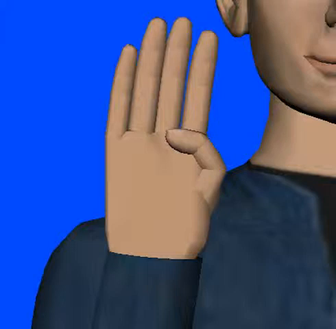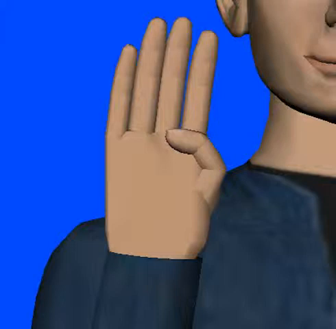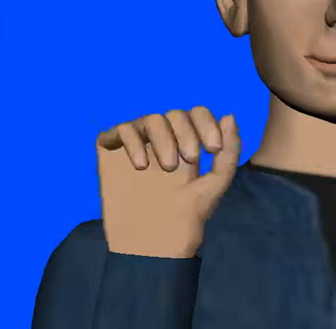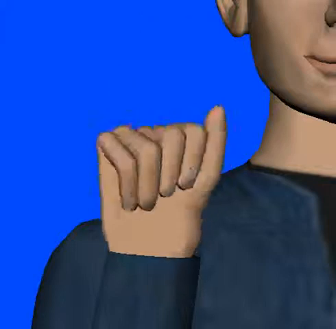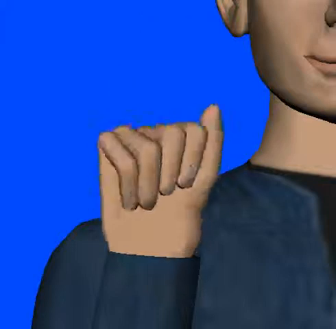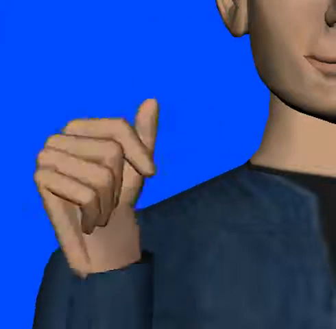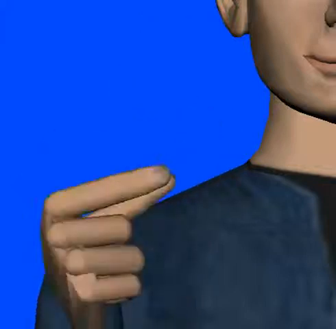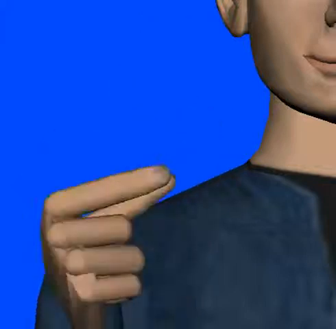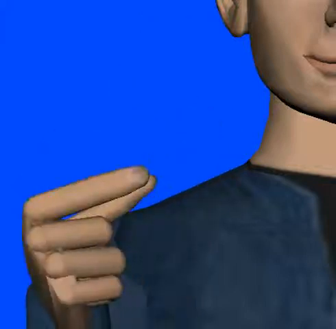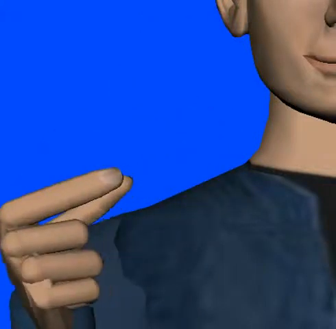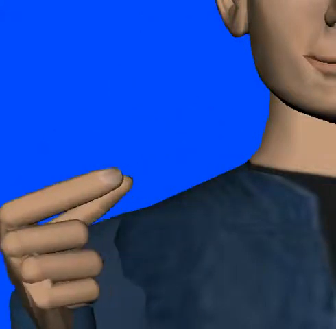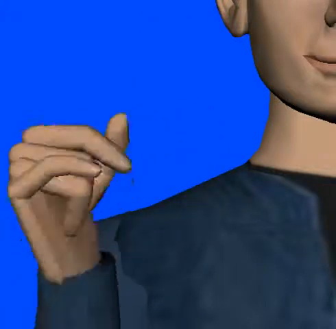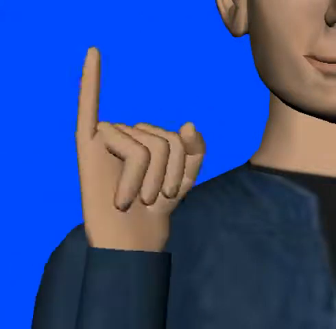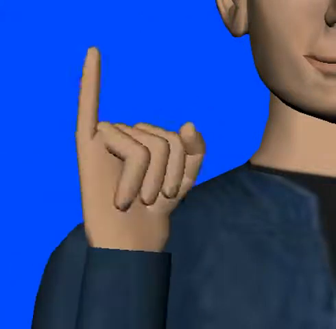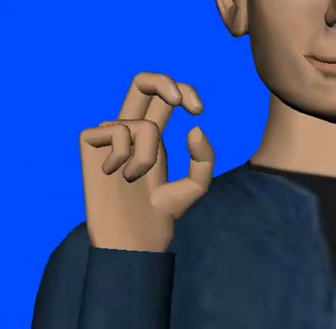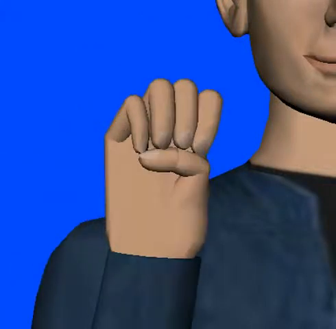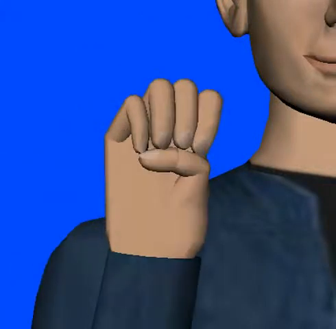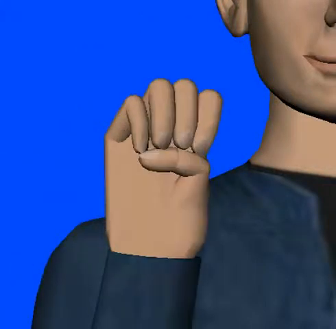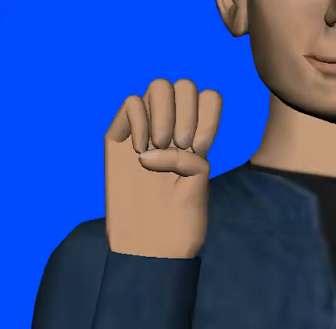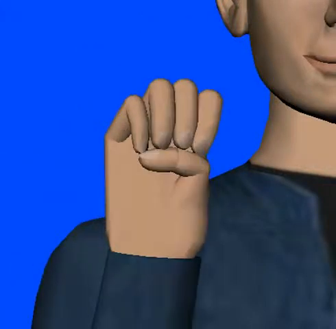baggie